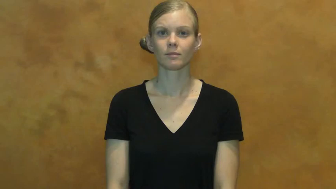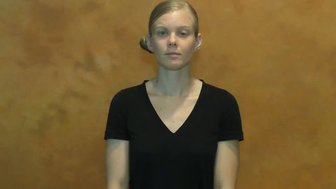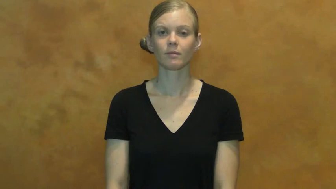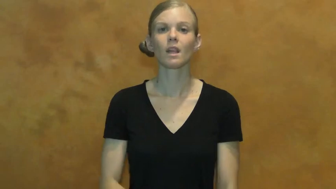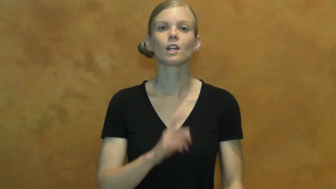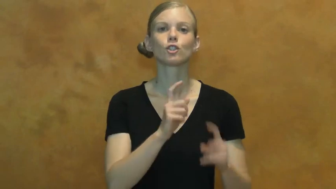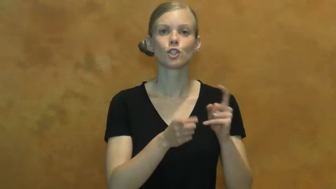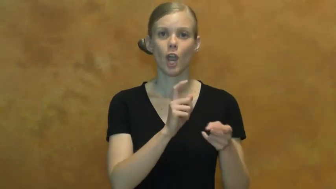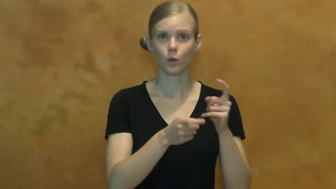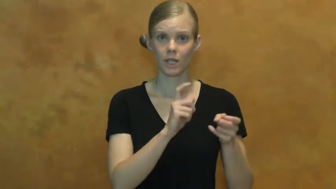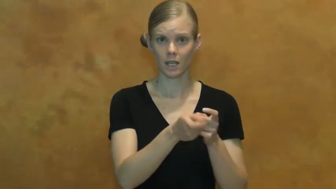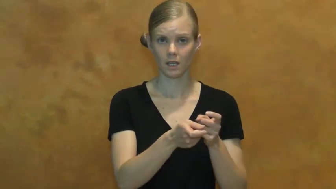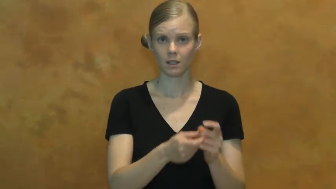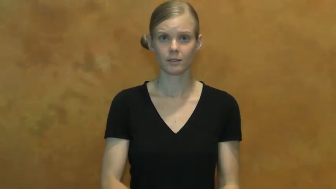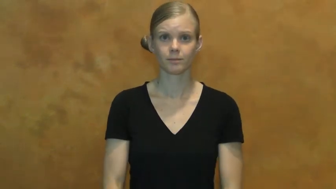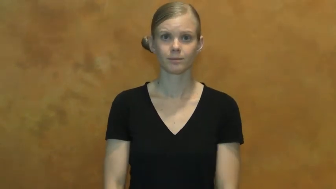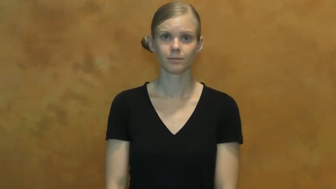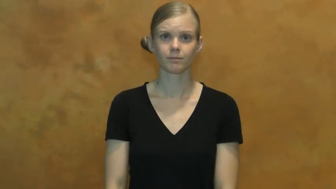charity